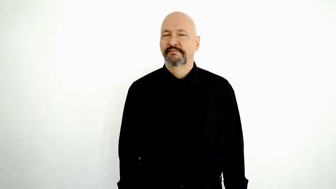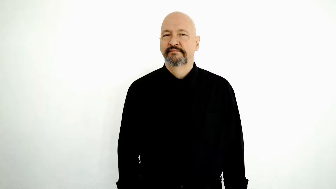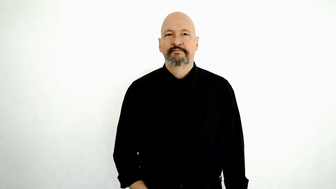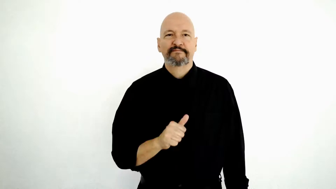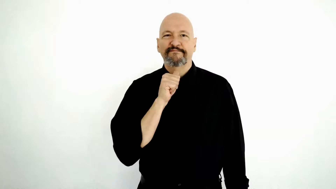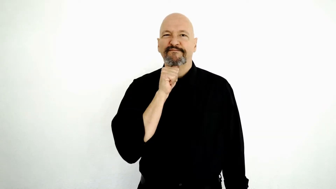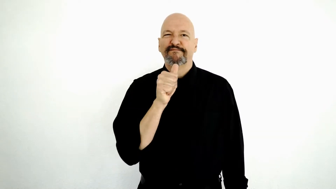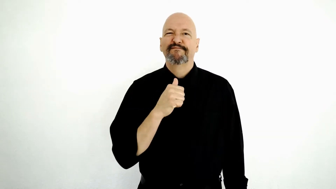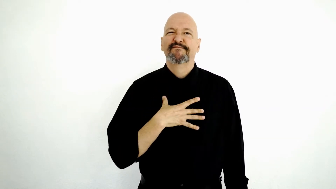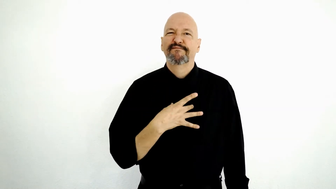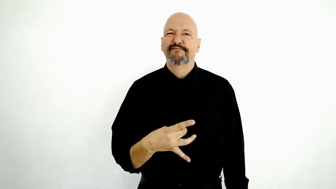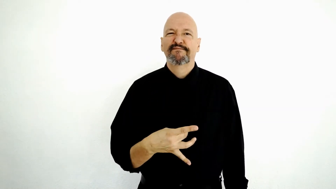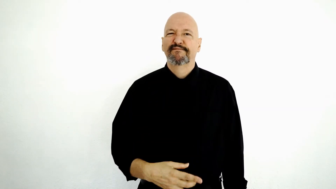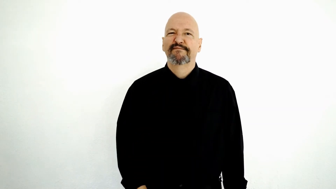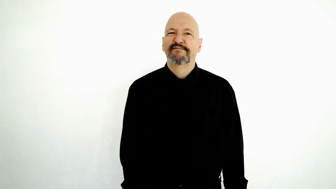NOT LIKE